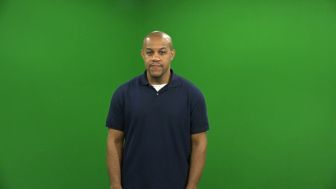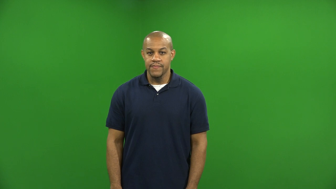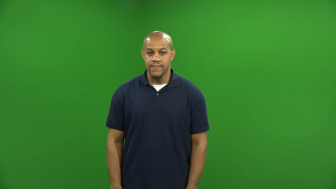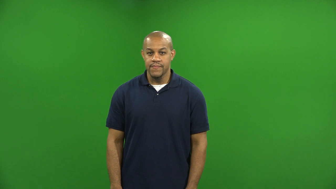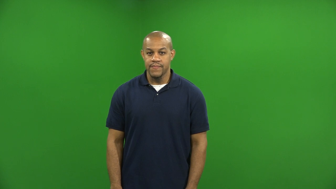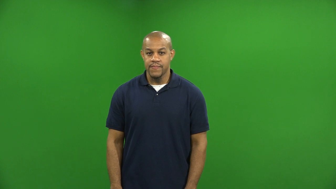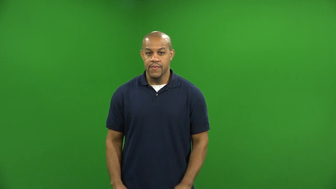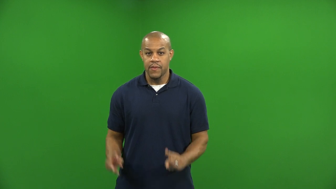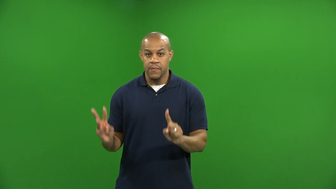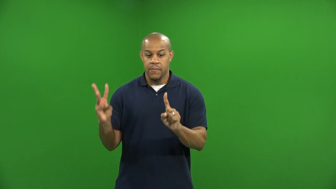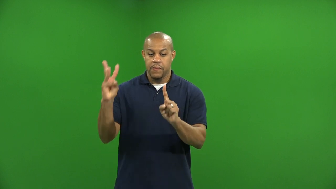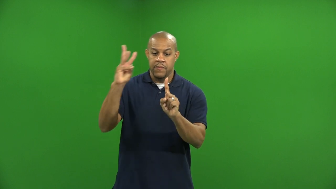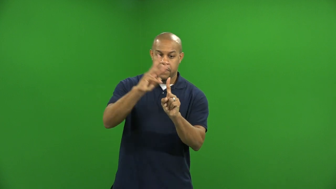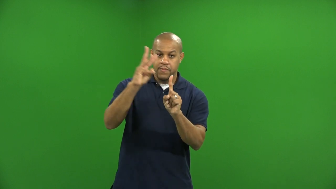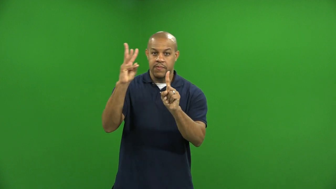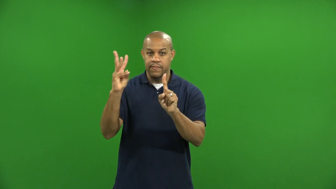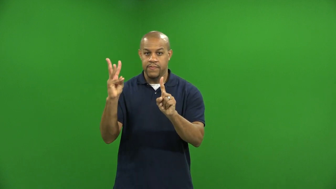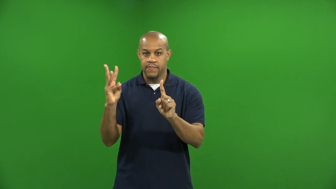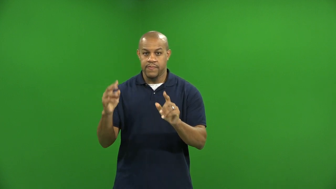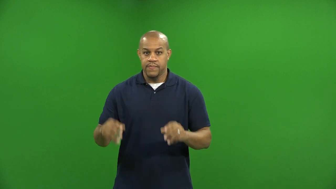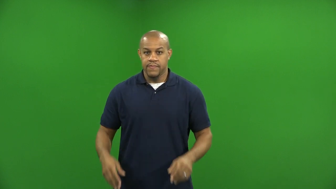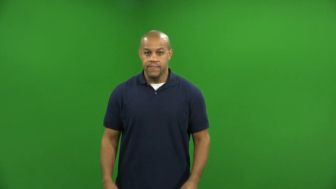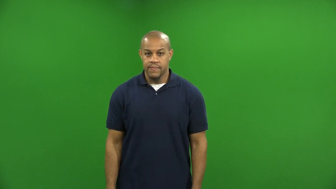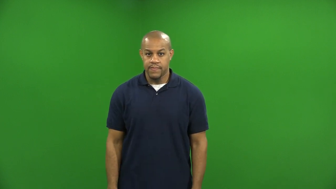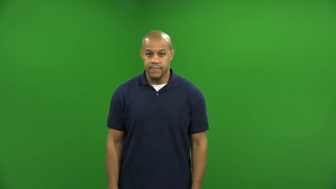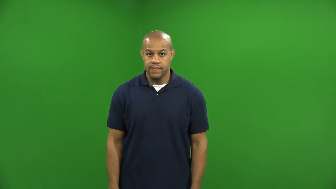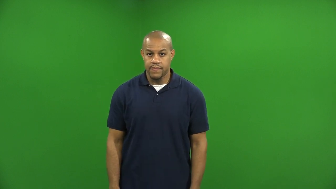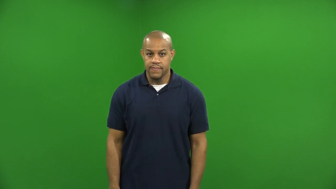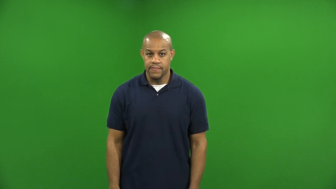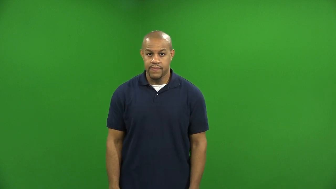Three on one block